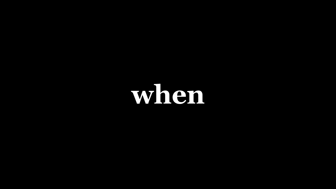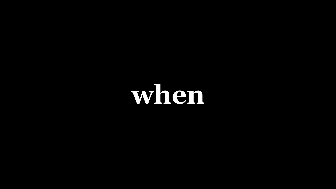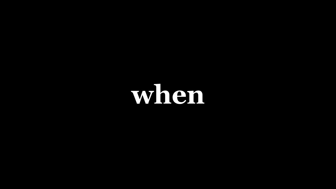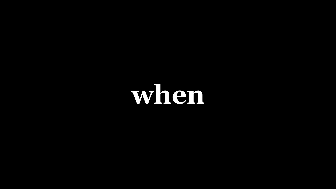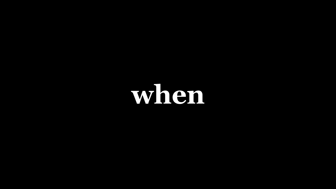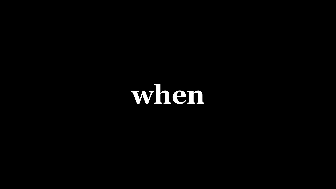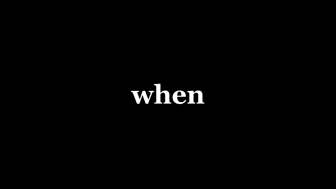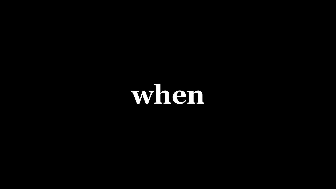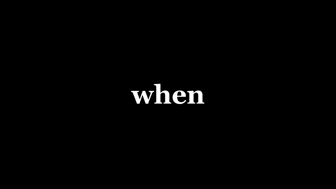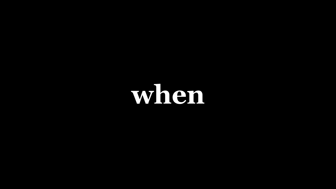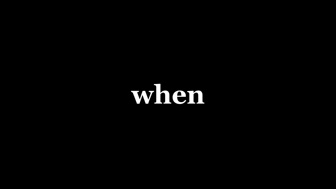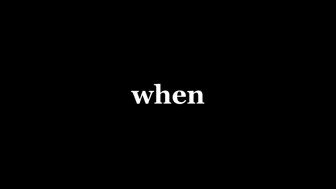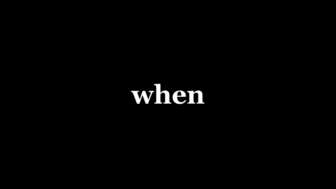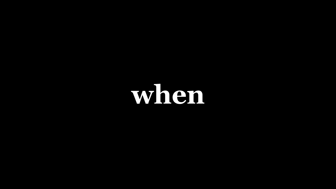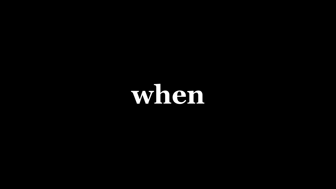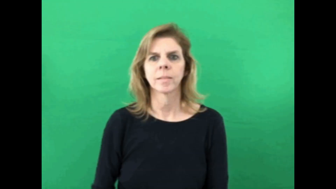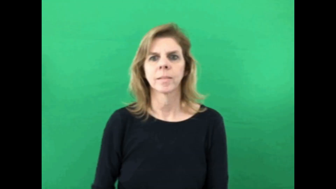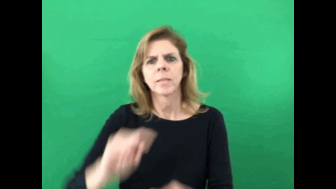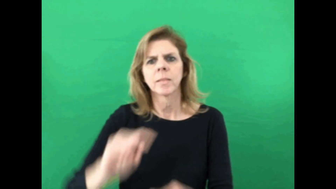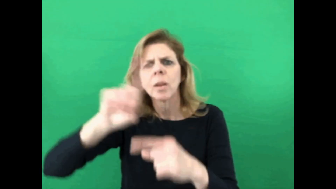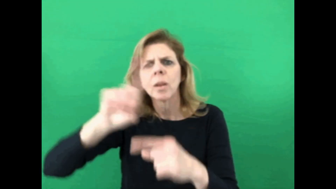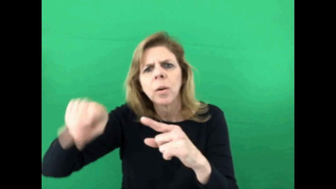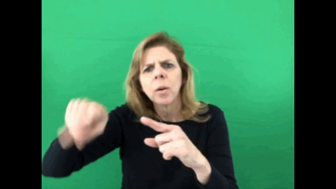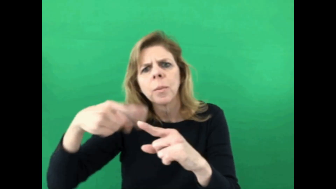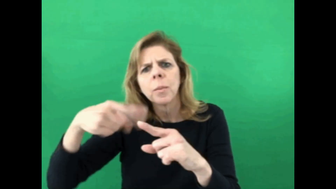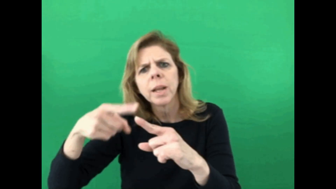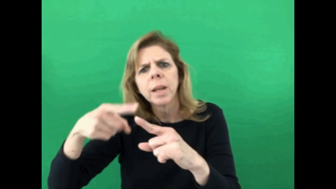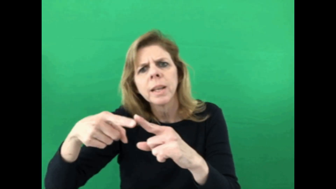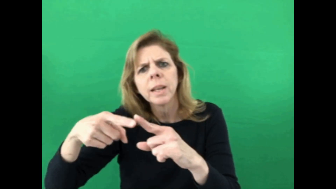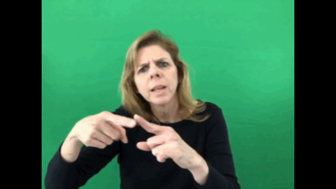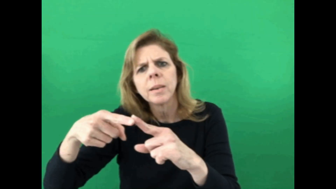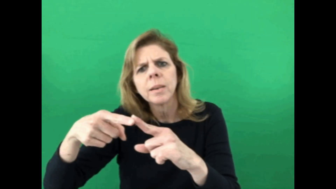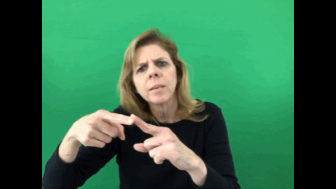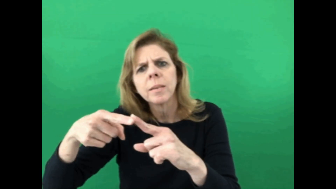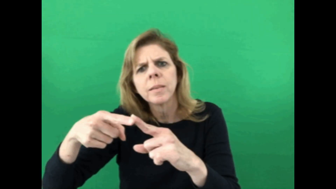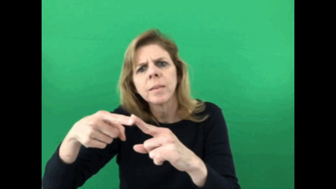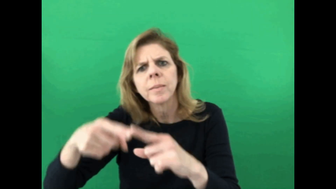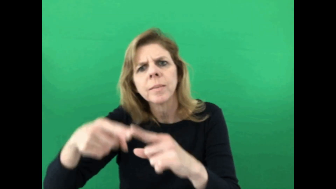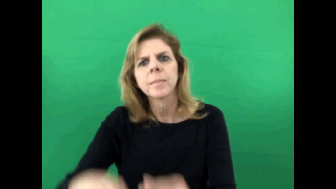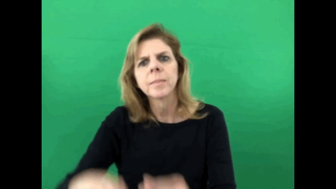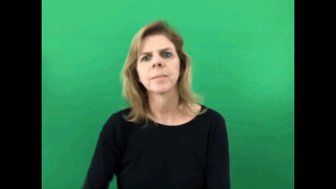When